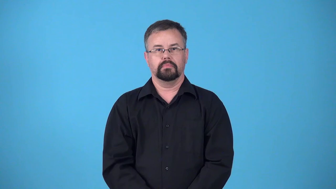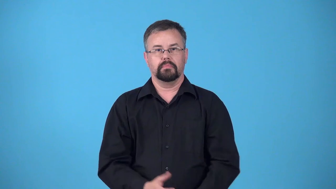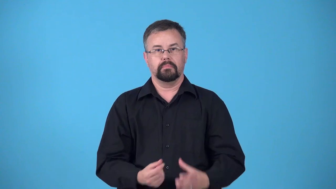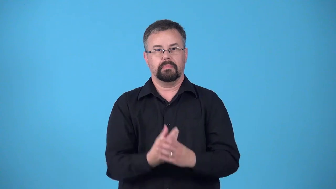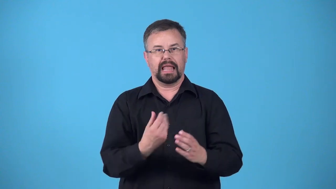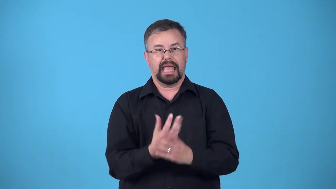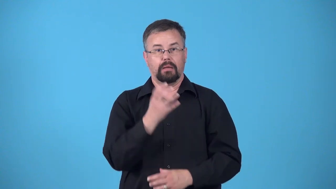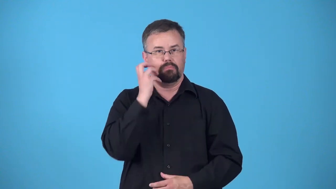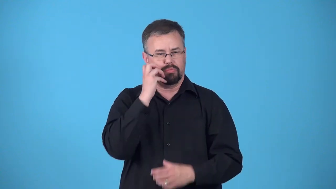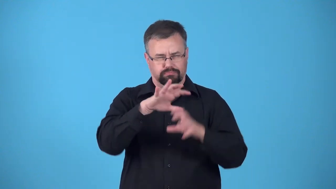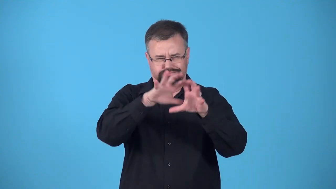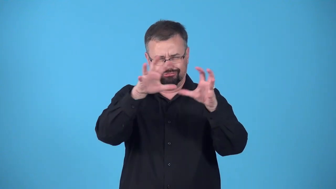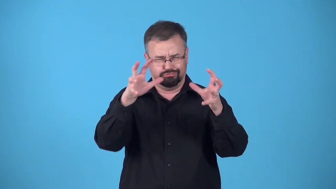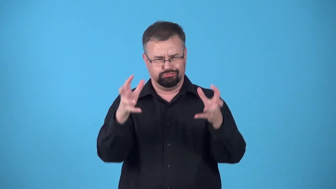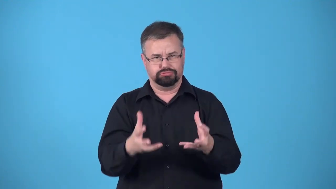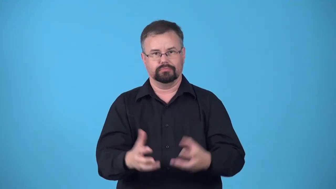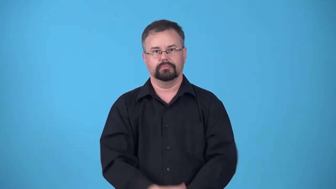bush-plants